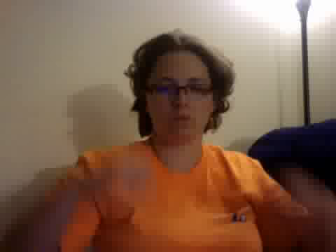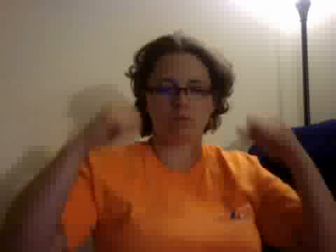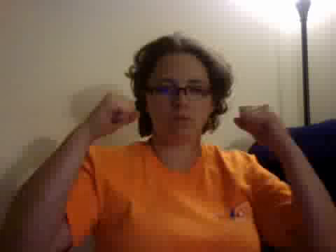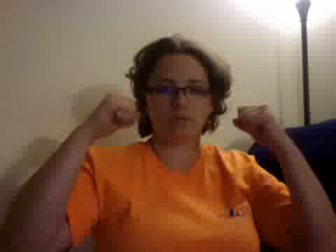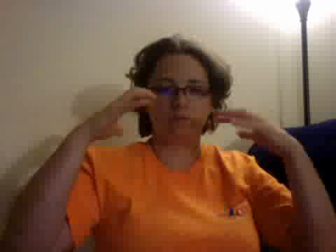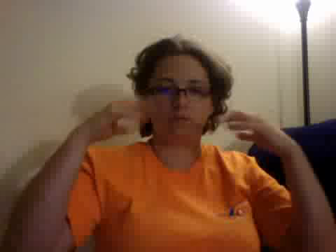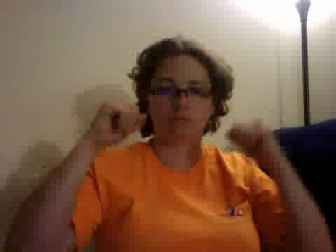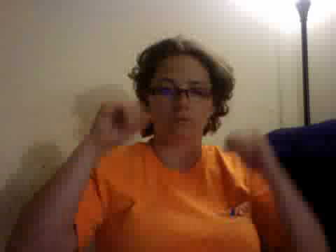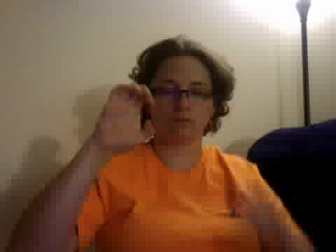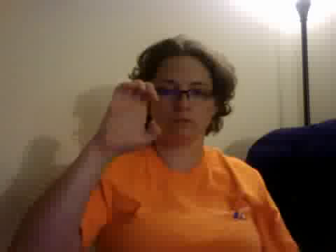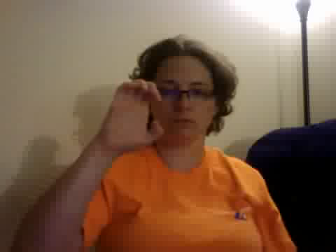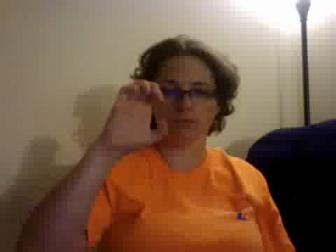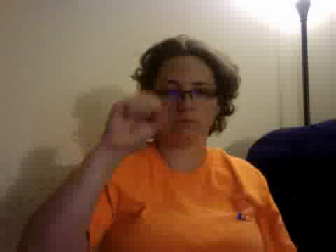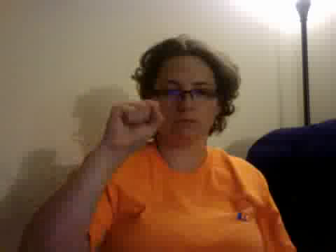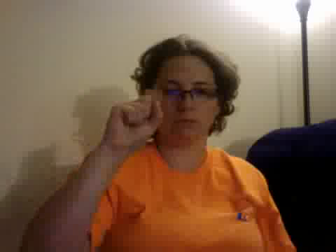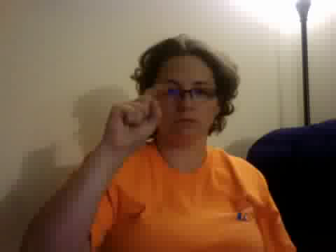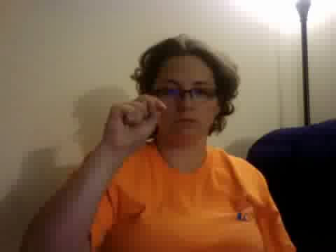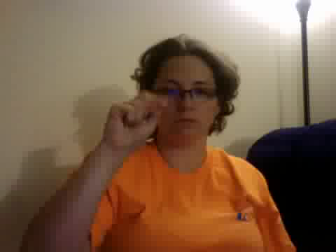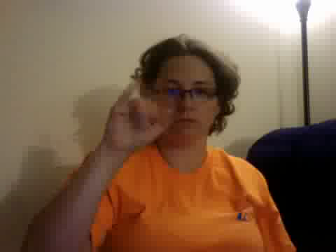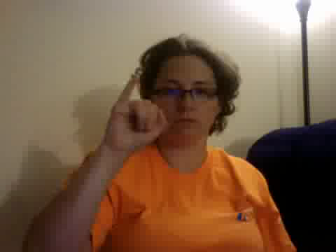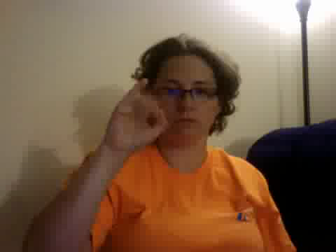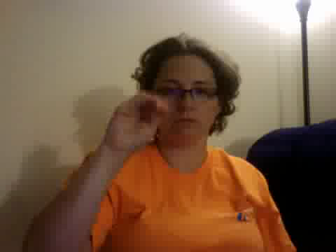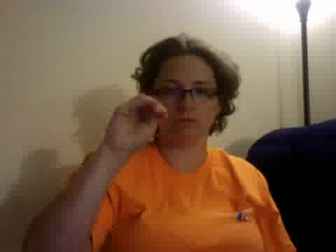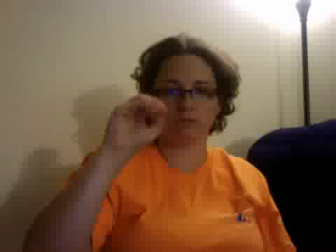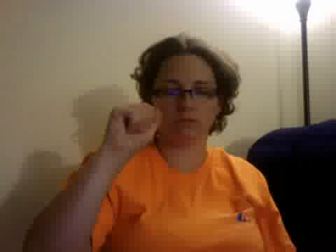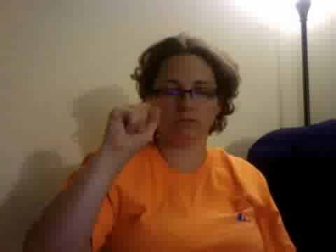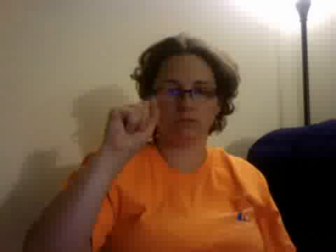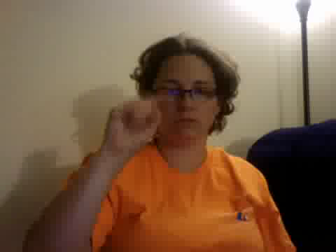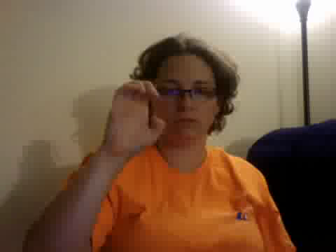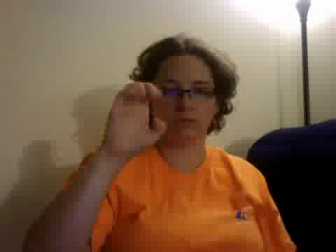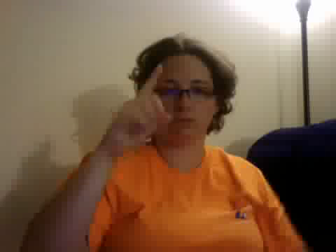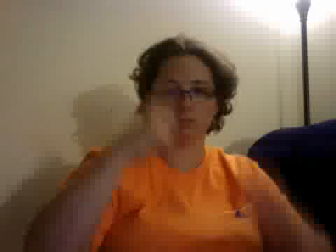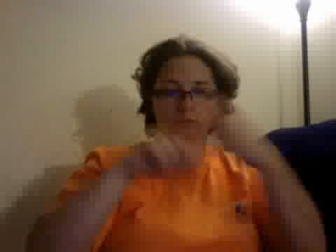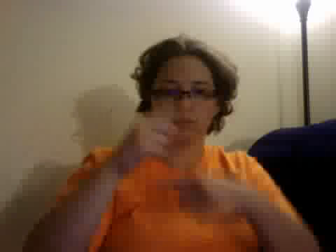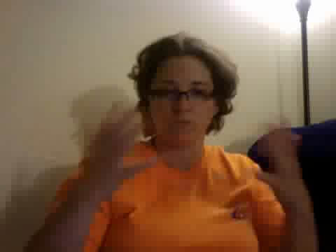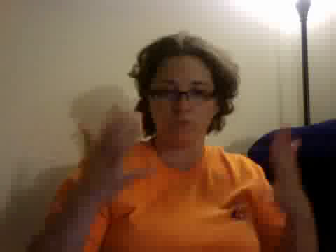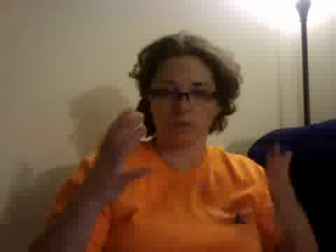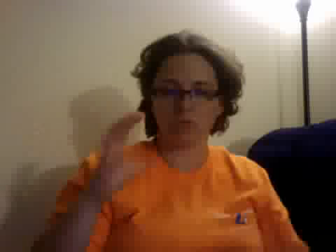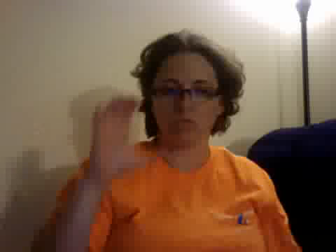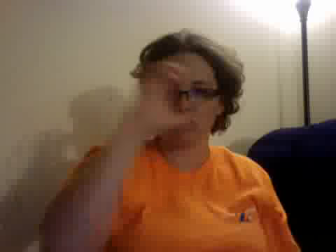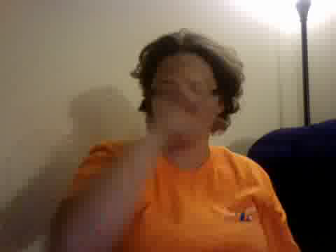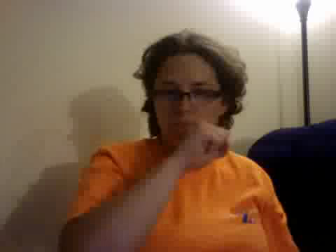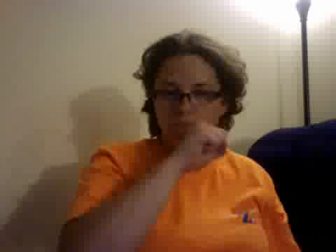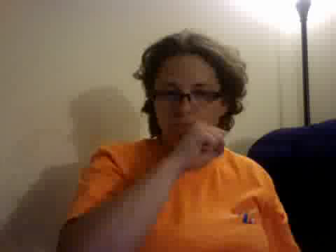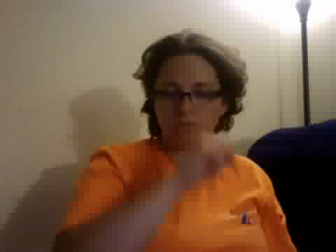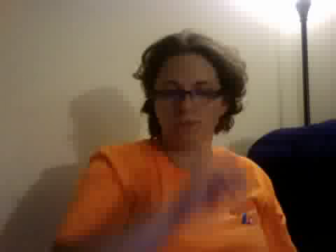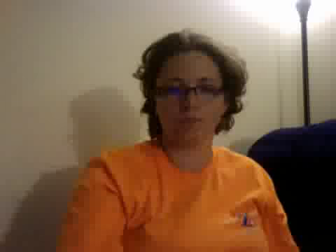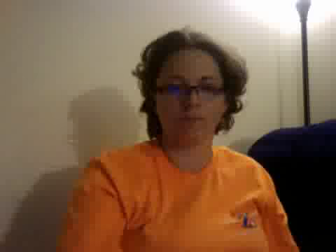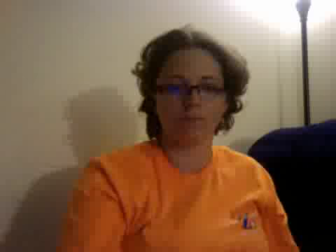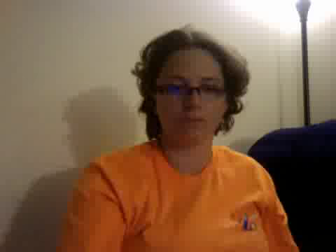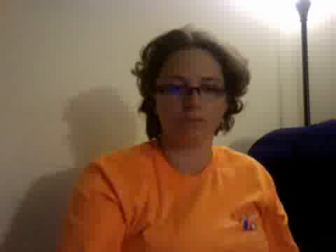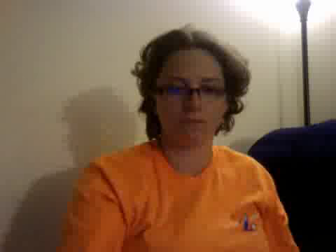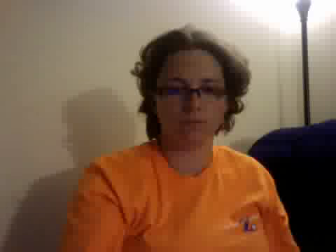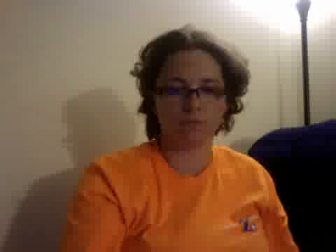Estimate